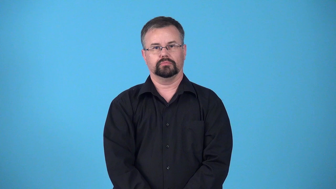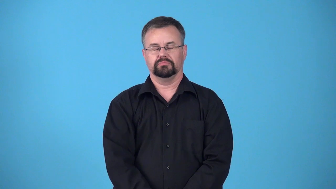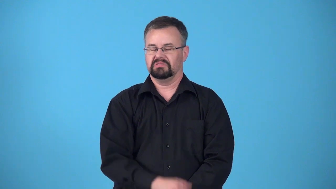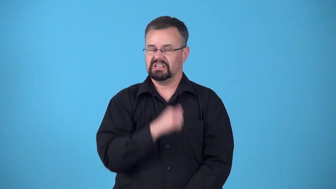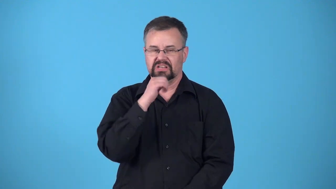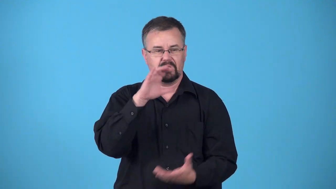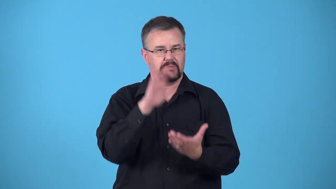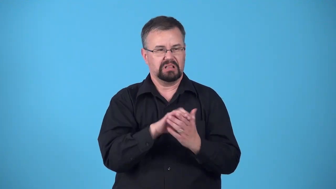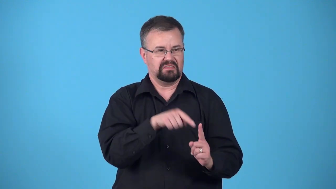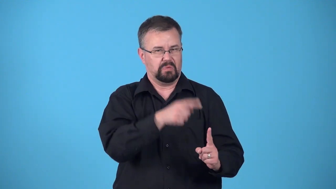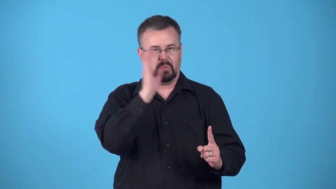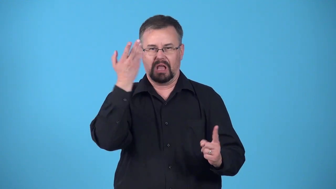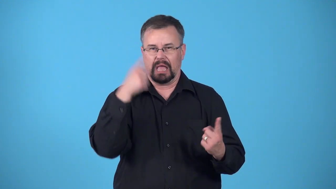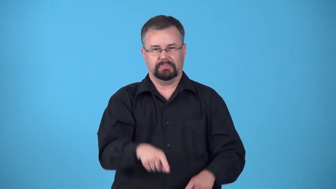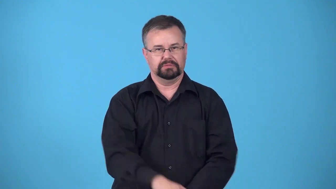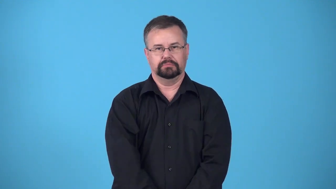the sun might rise in the west